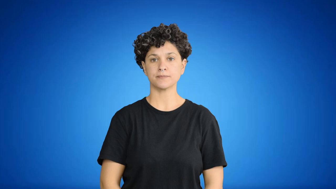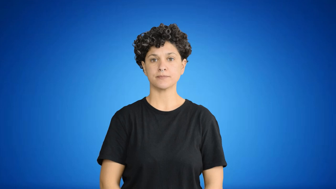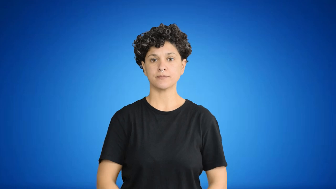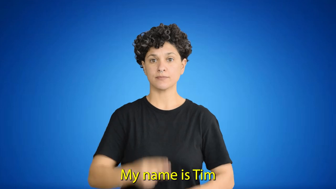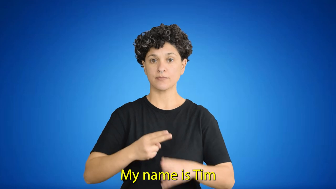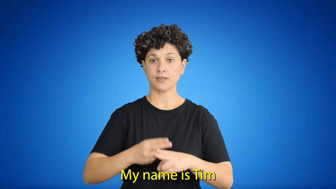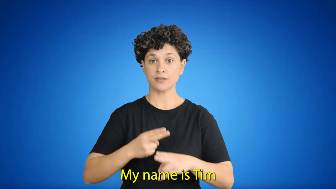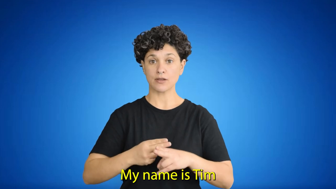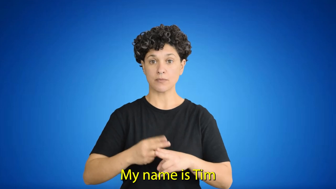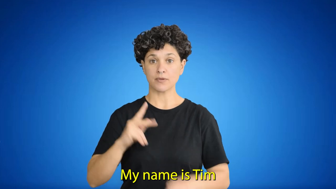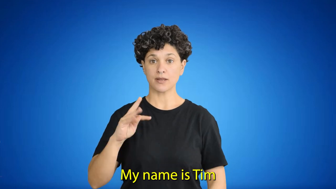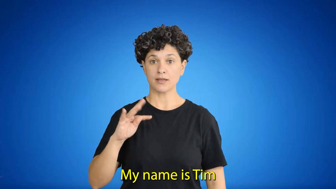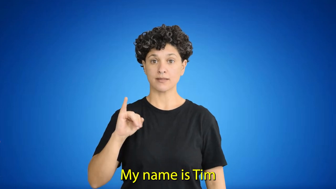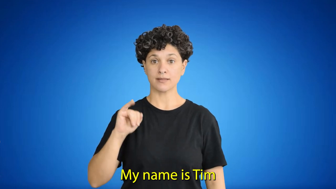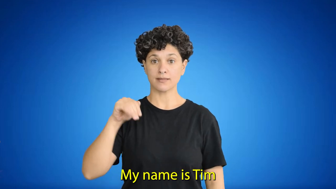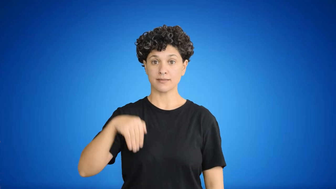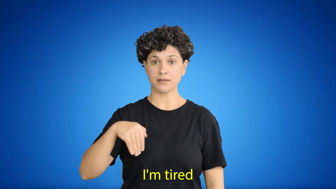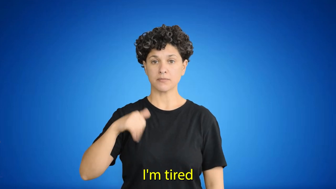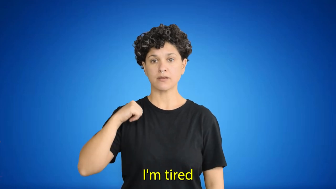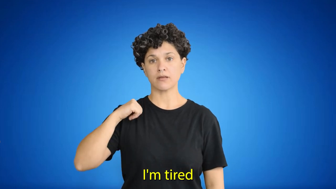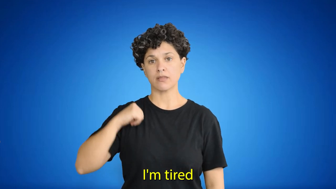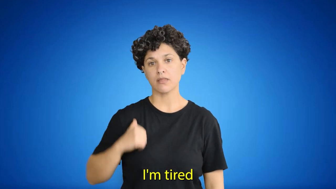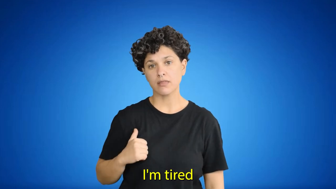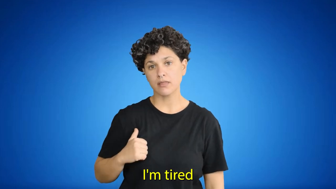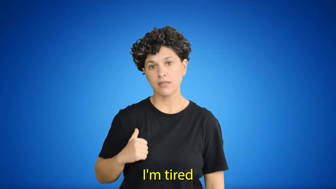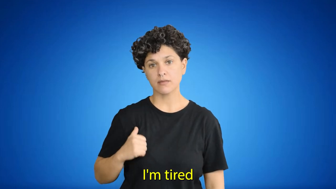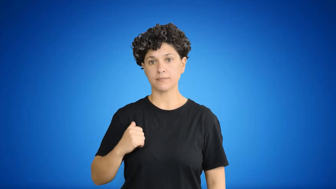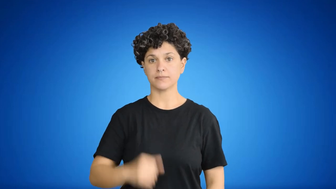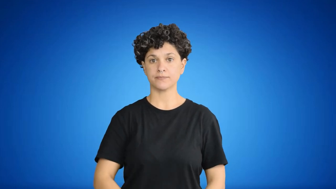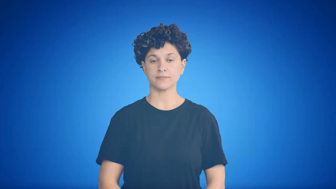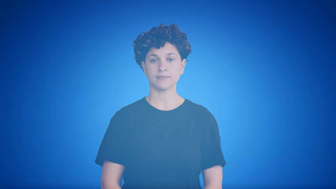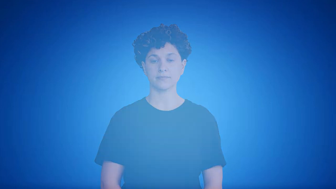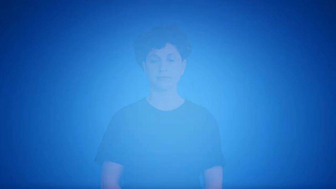Tired